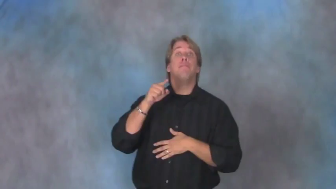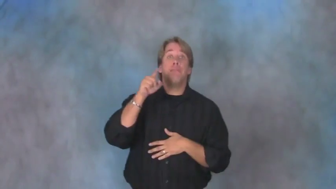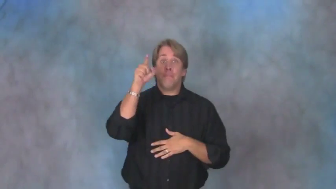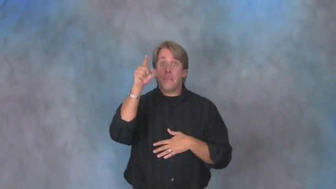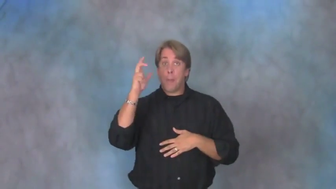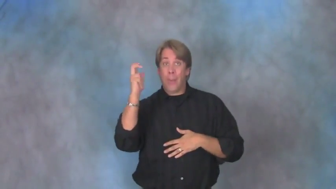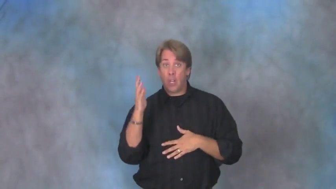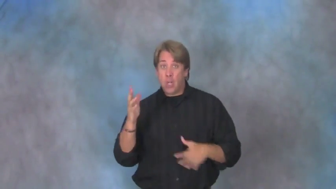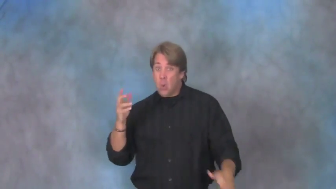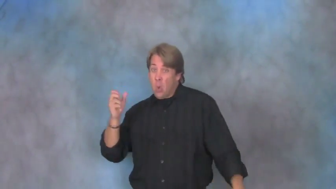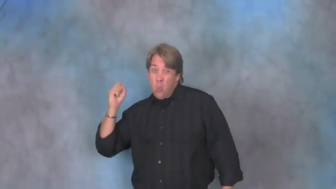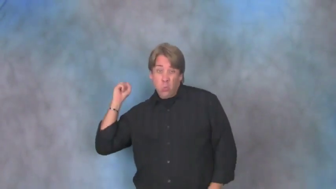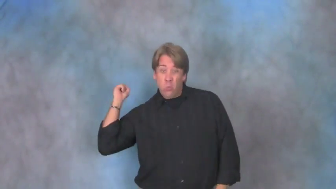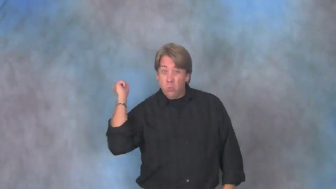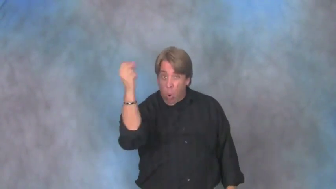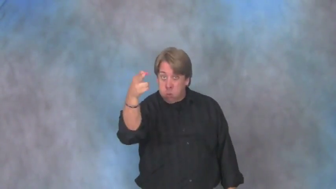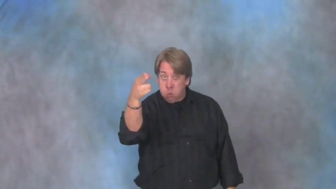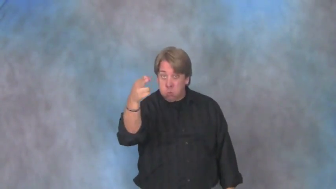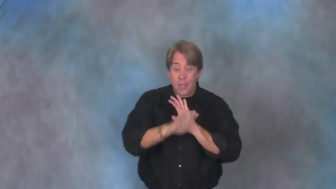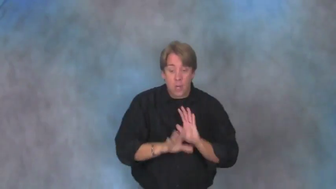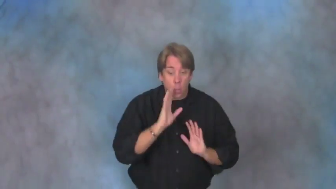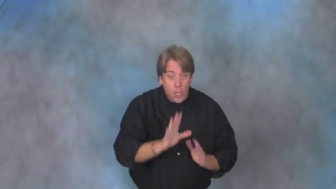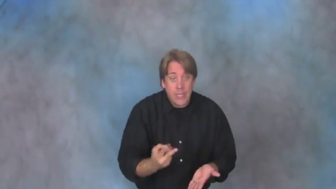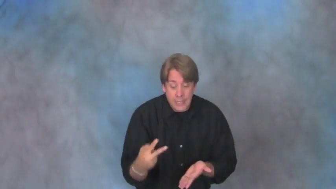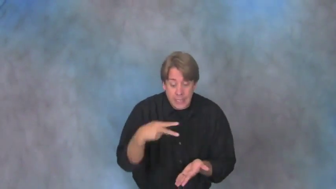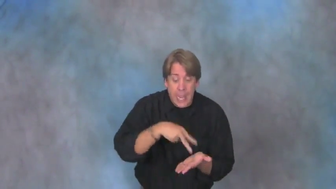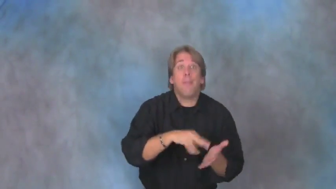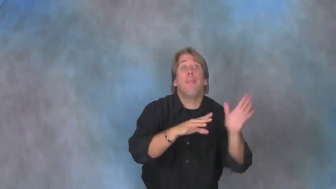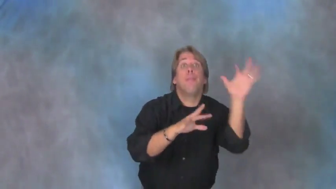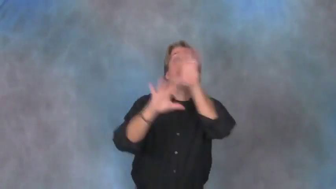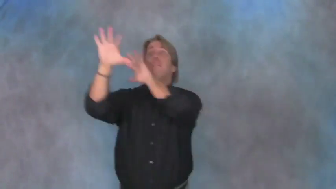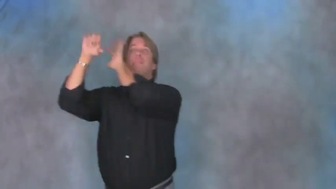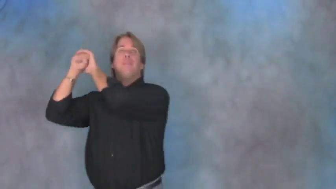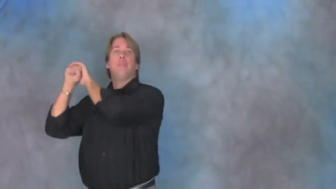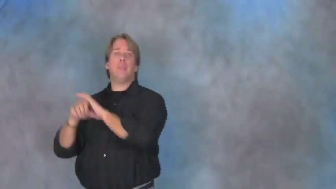pitchout